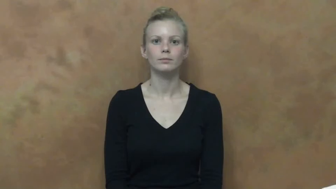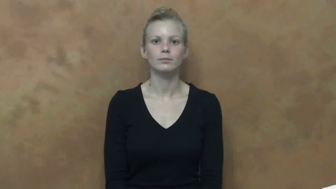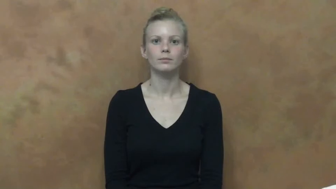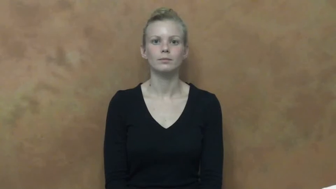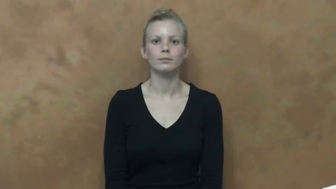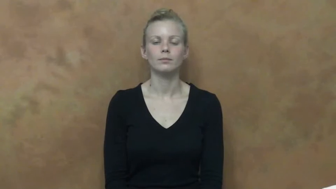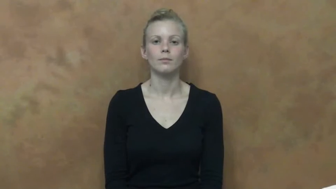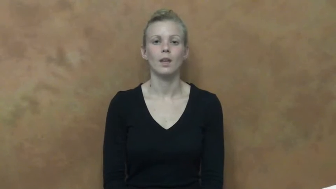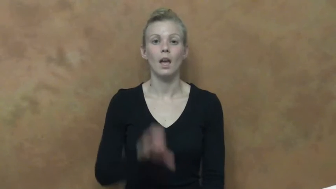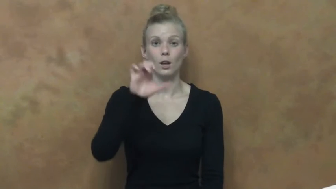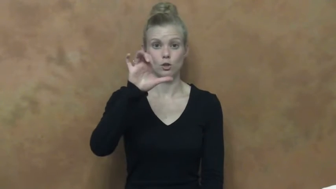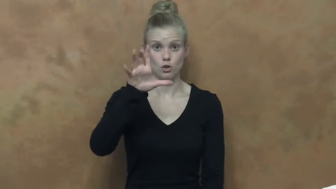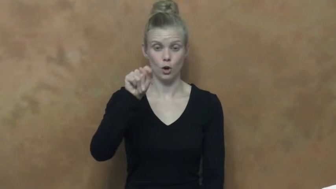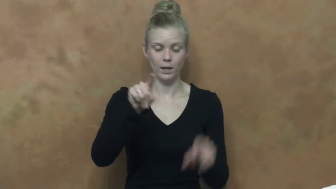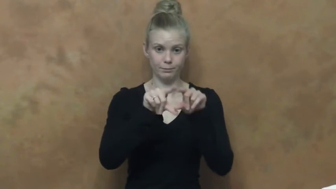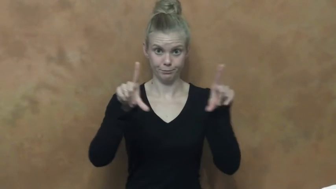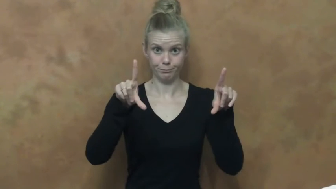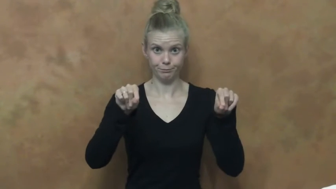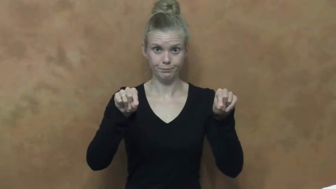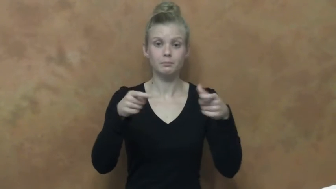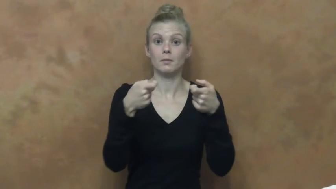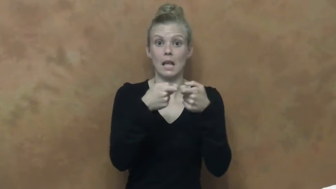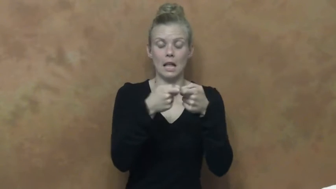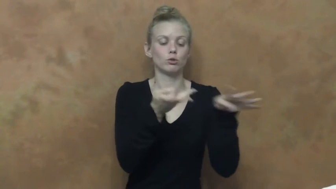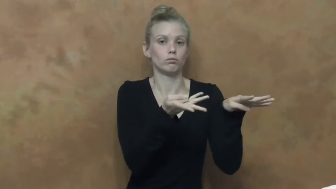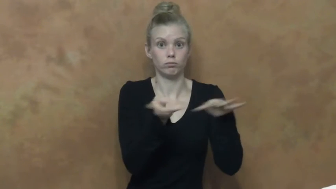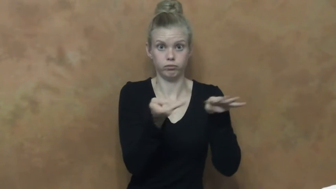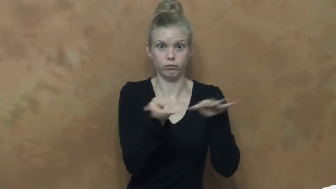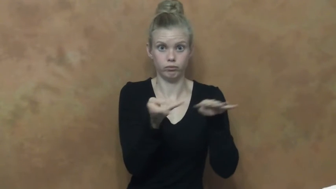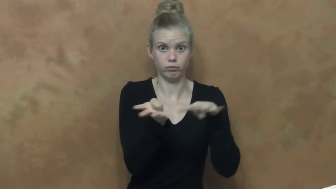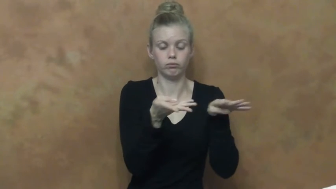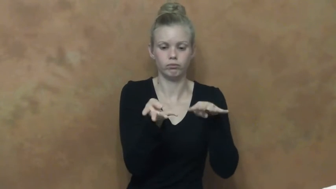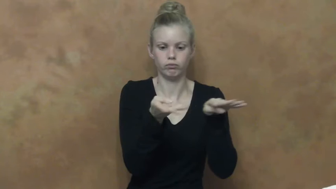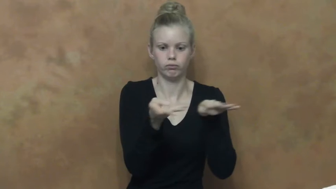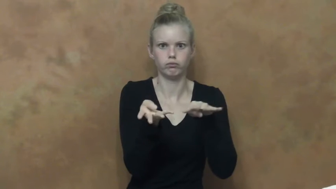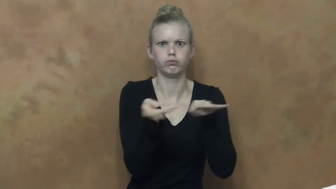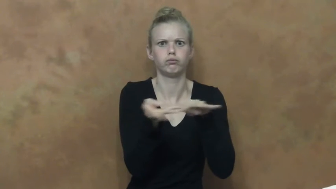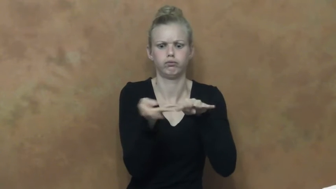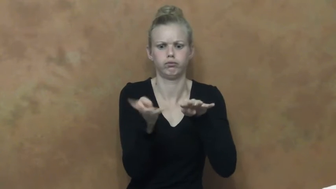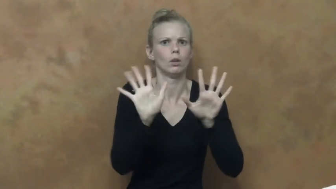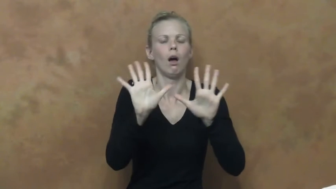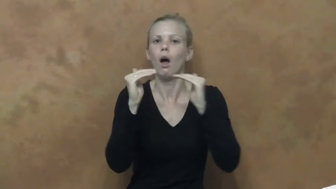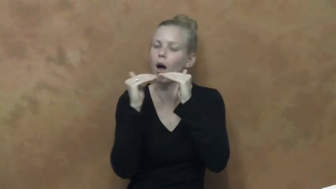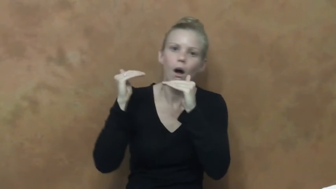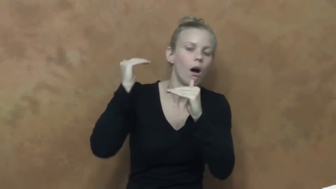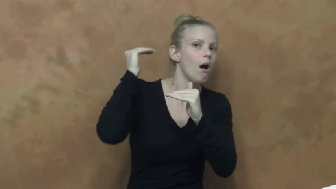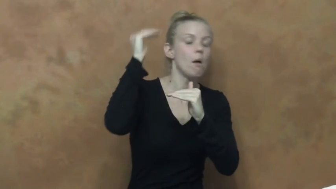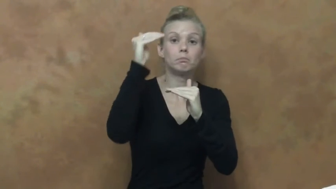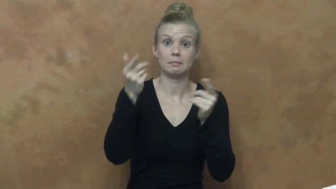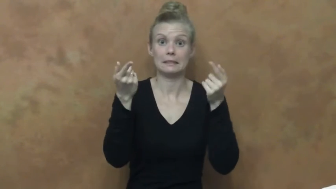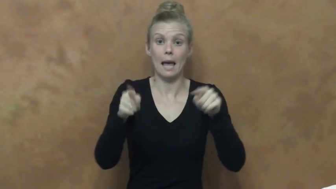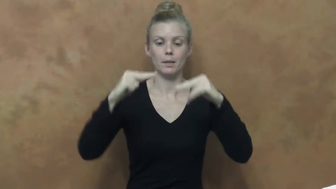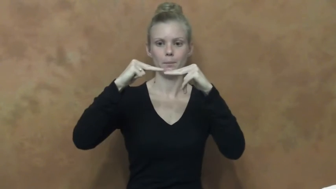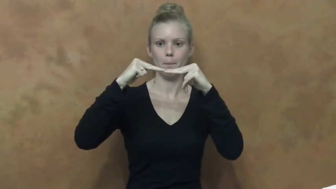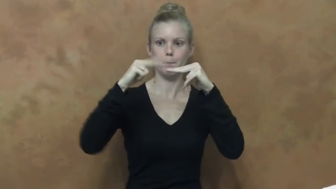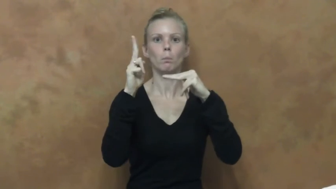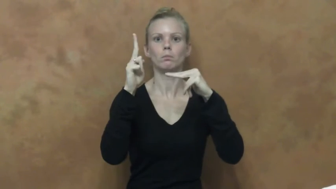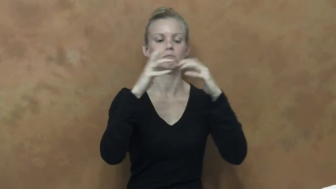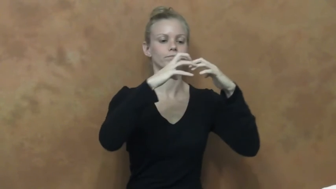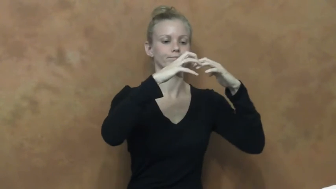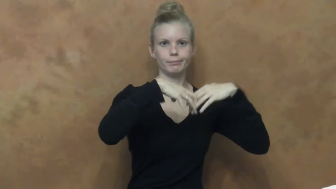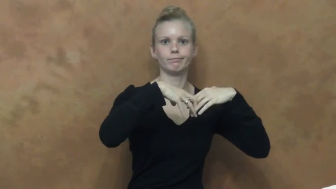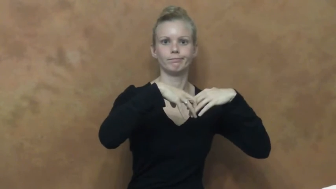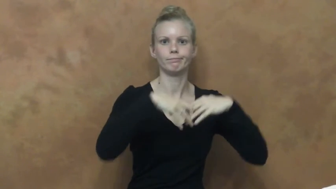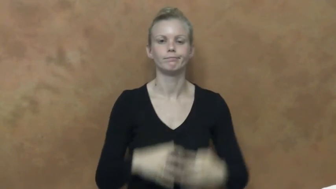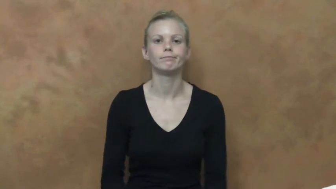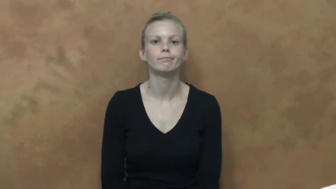circuit breaker